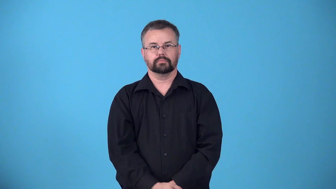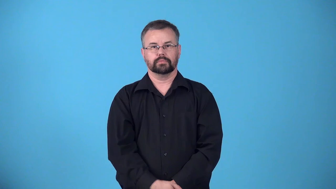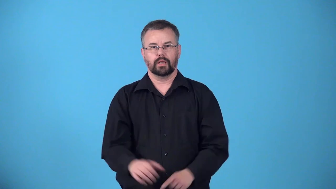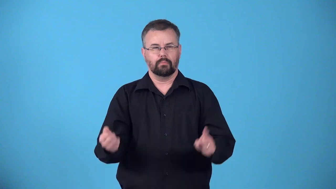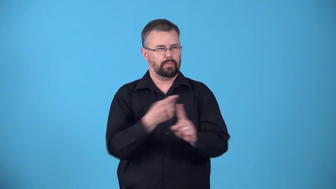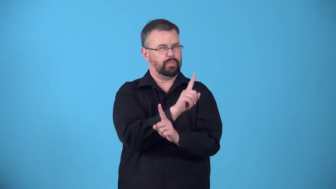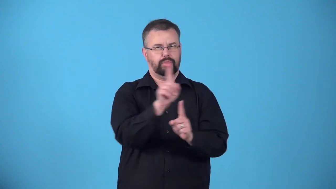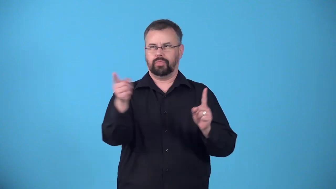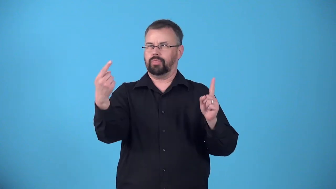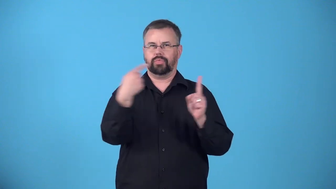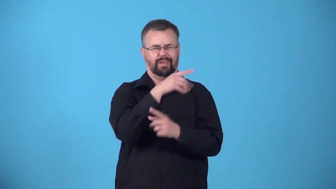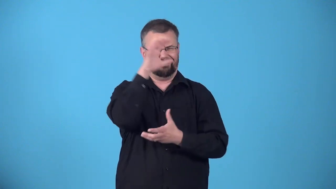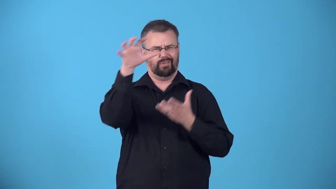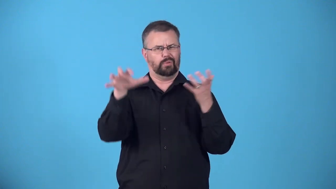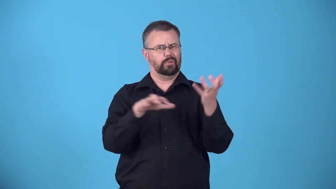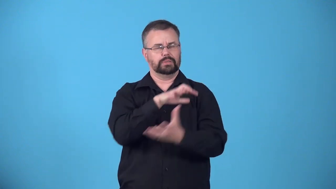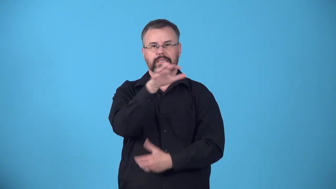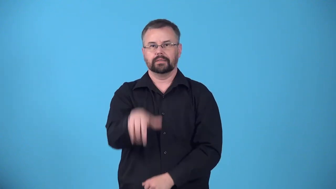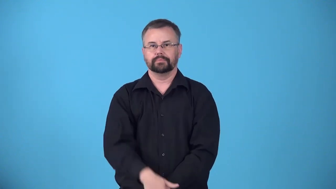all over the place off topic